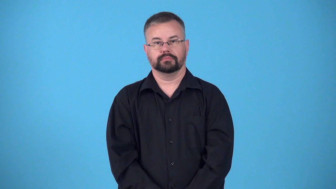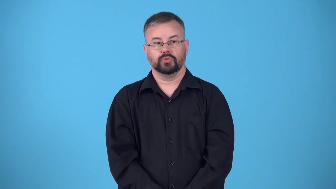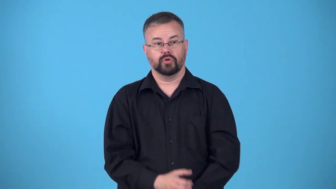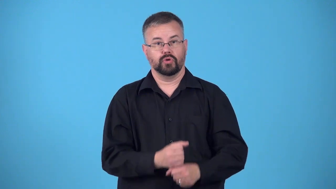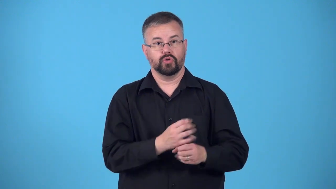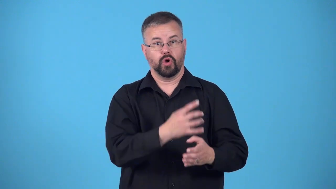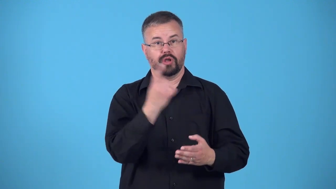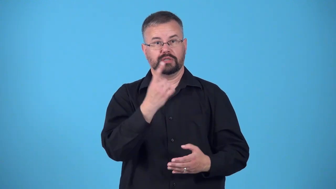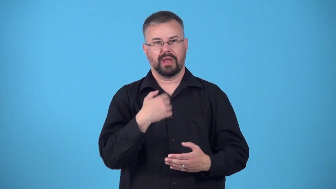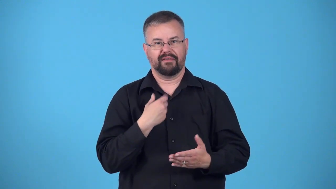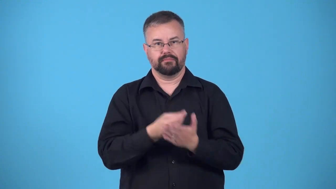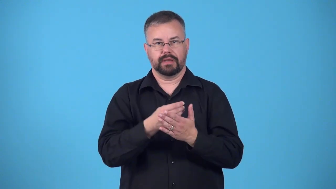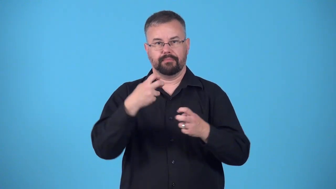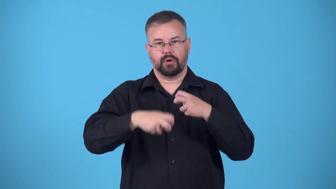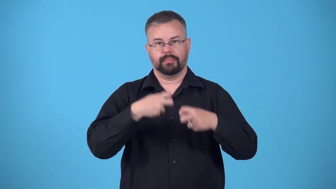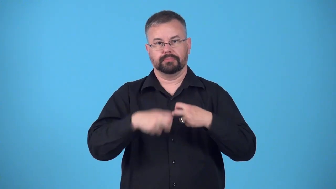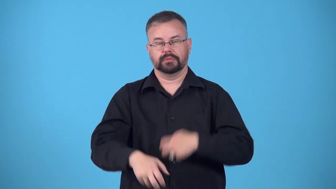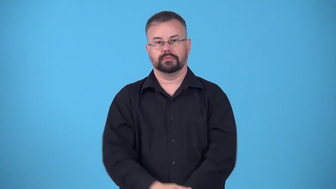financial squeeze